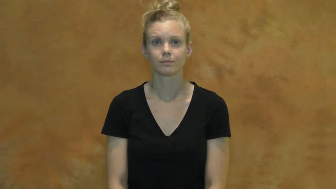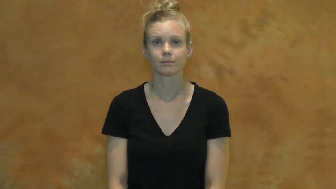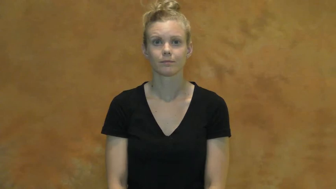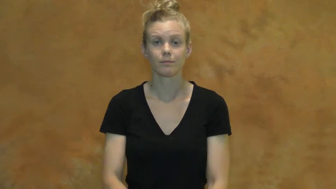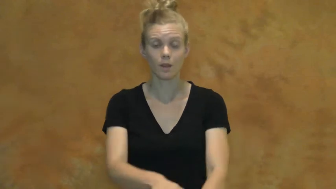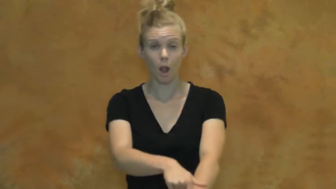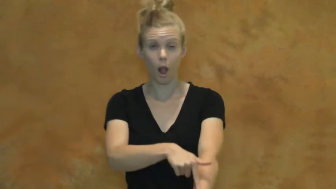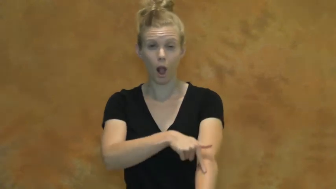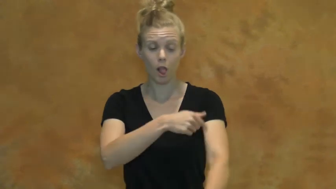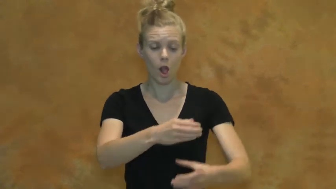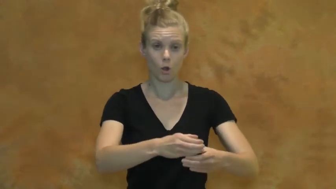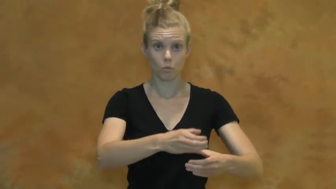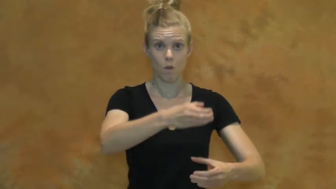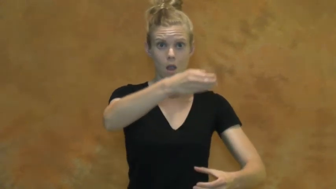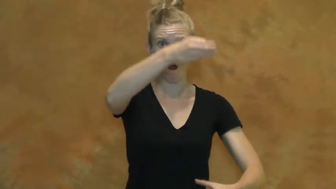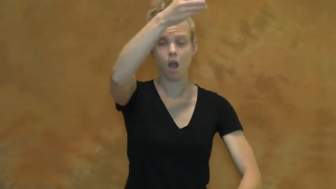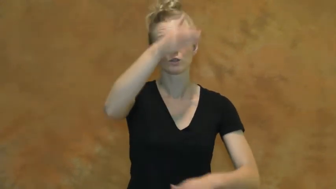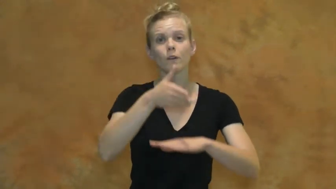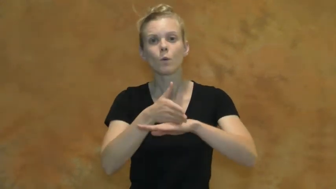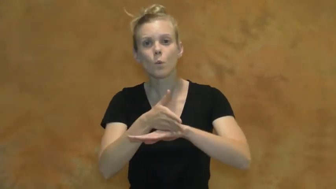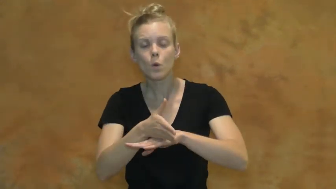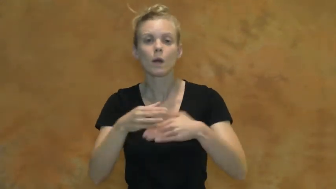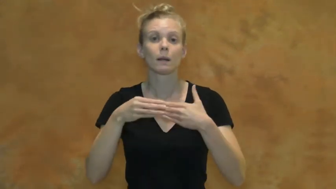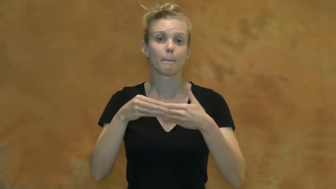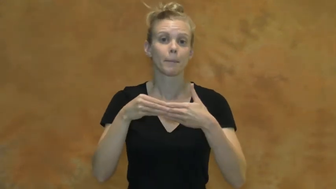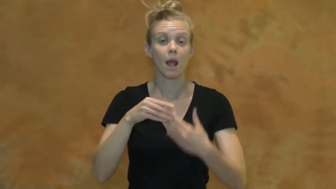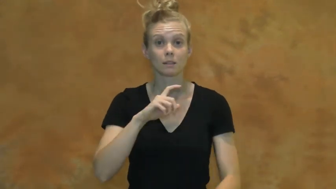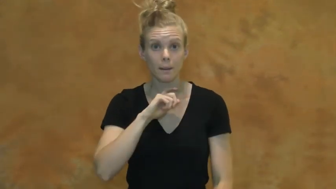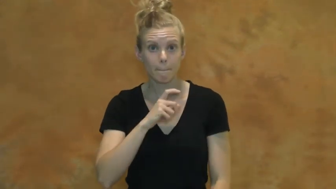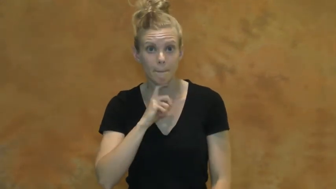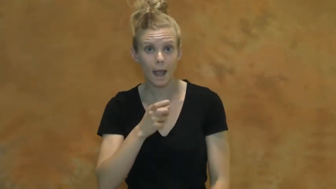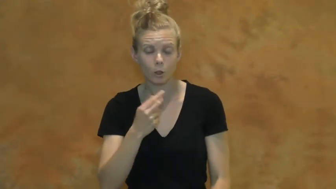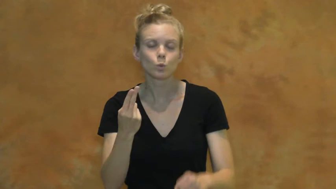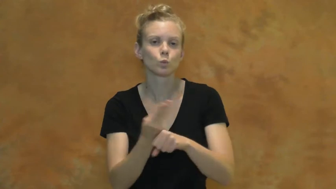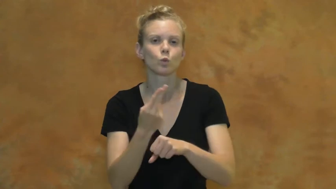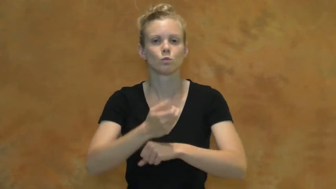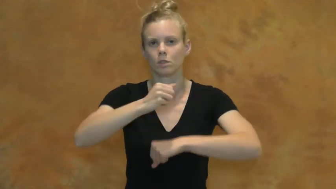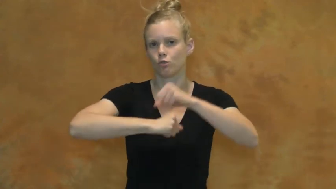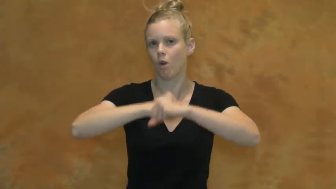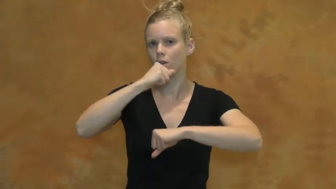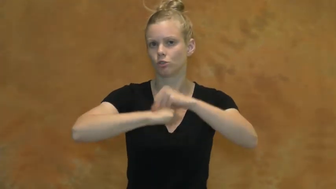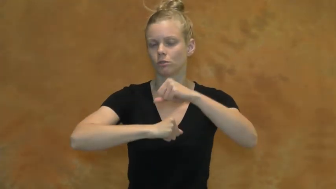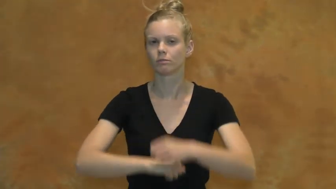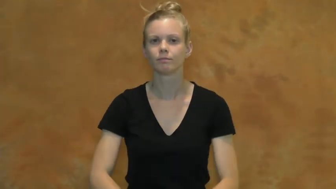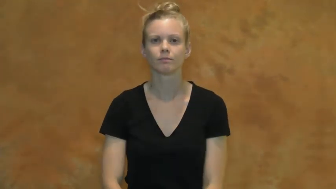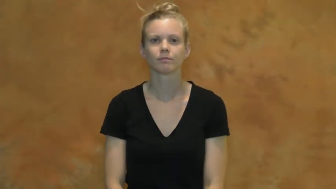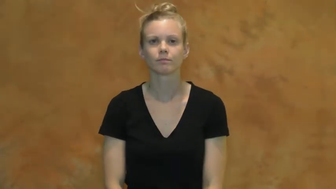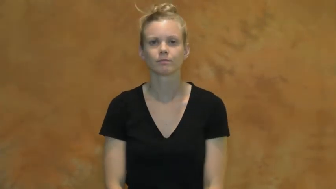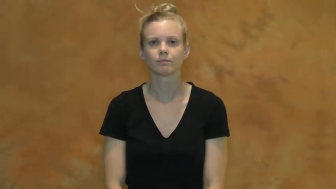poles